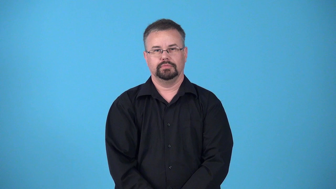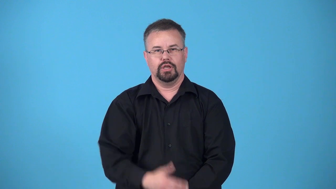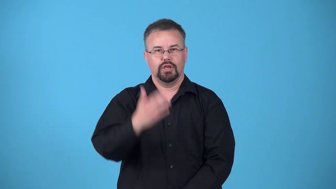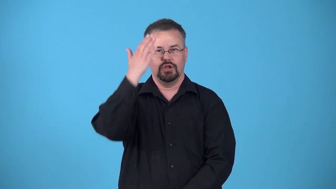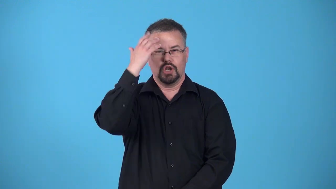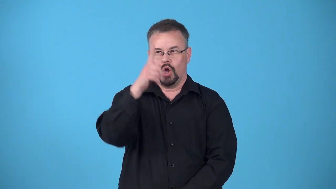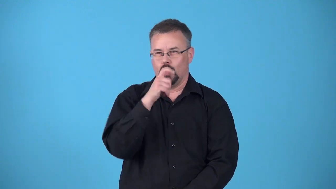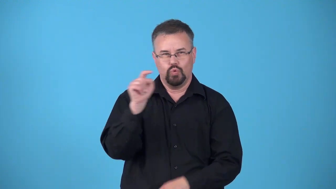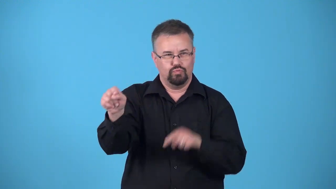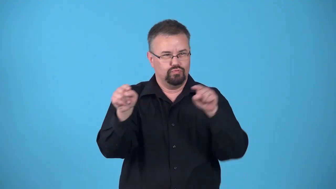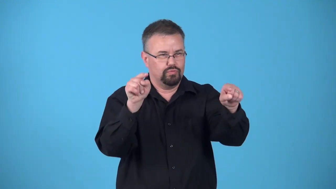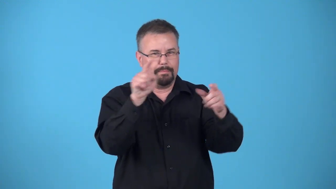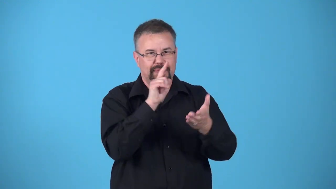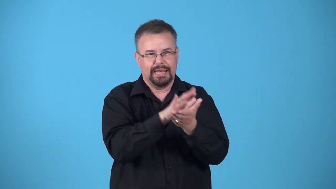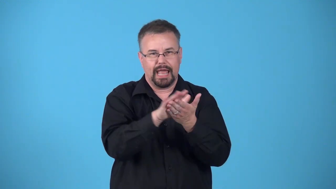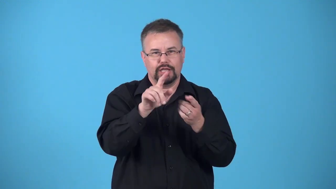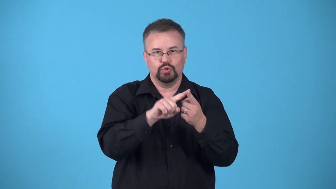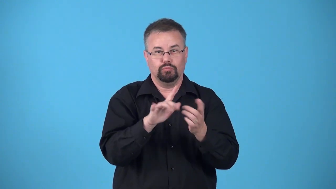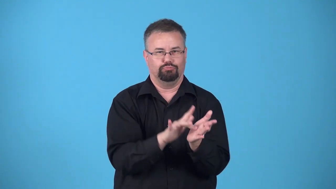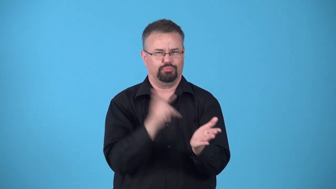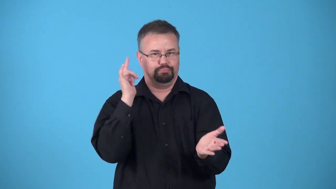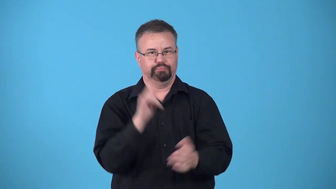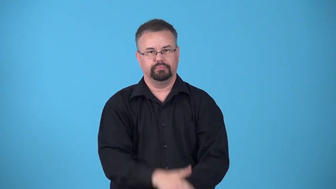know which side one's bread is buttered on, know which way the wind blows